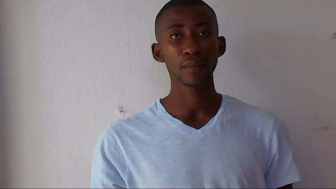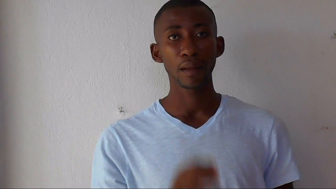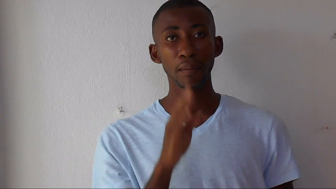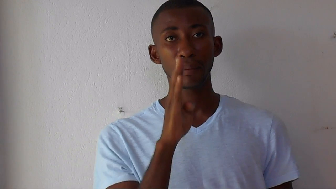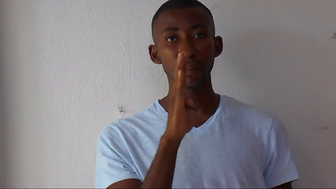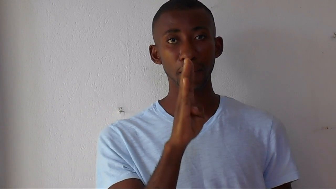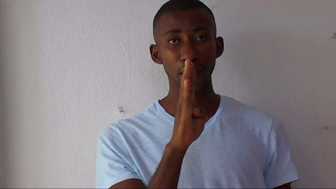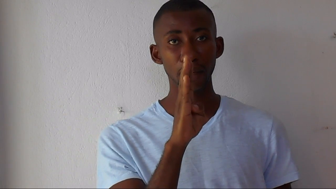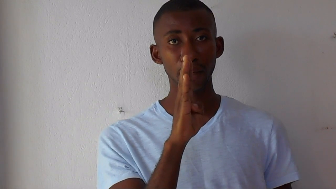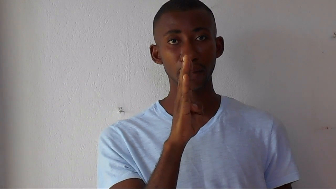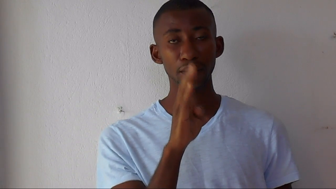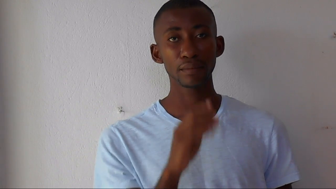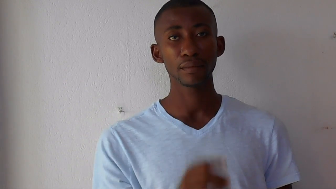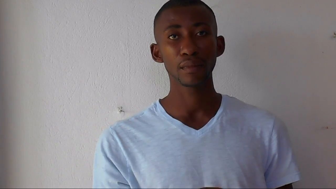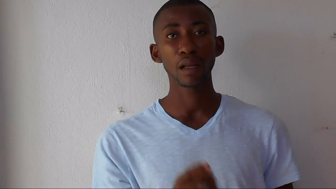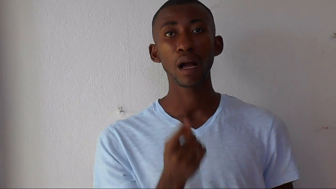letterb